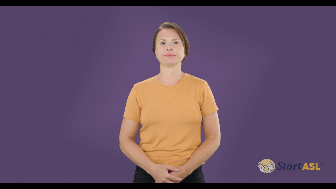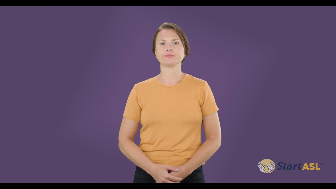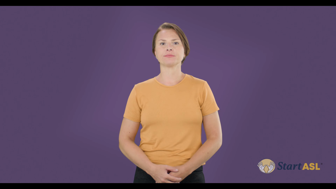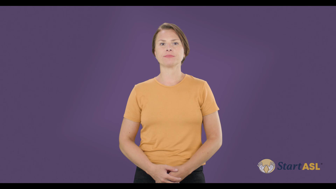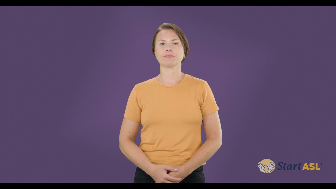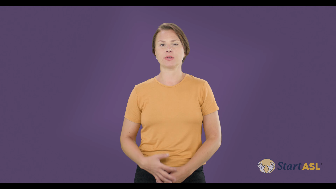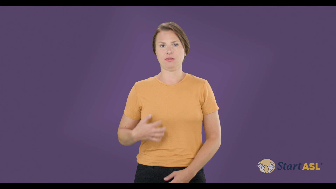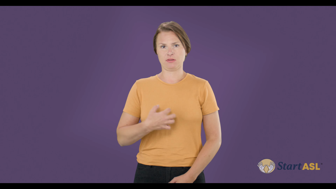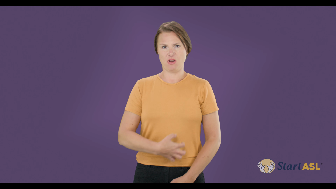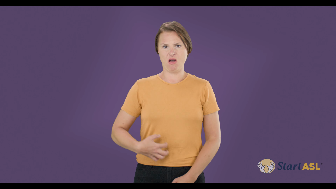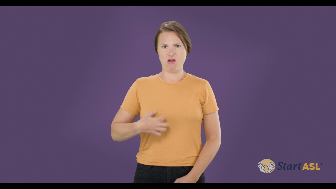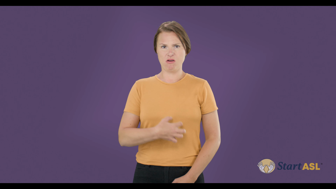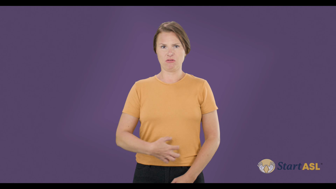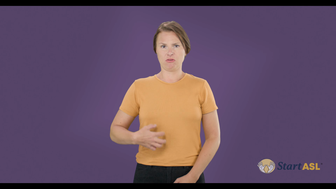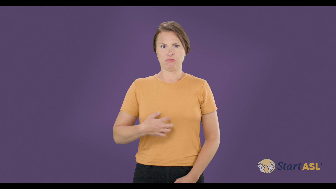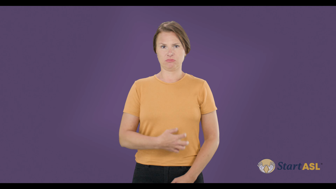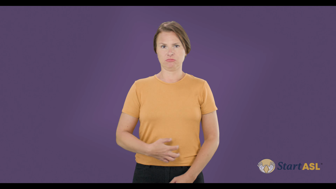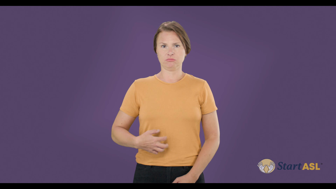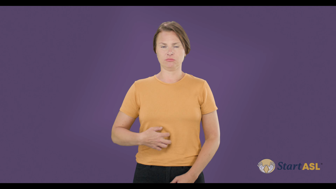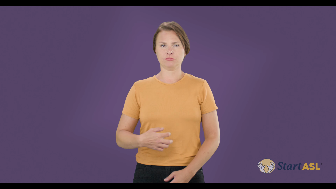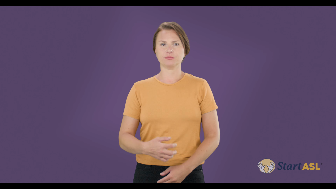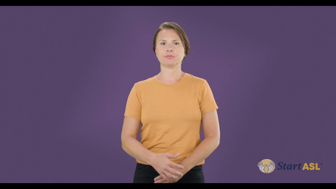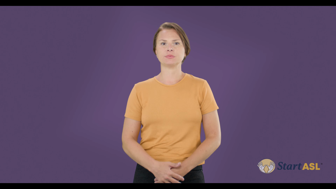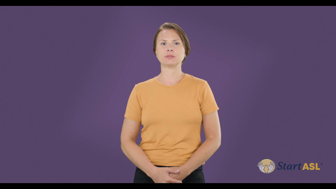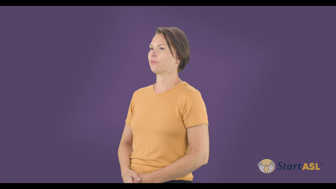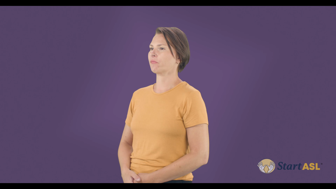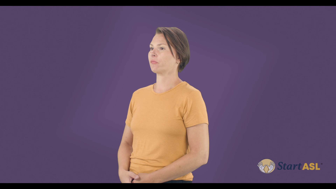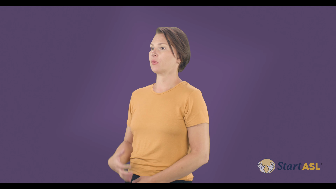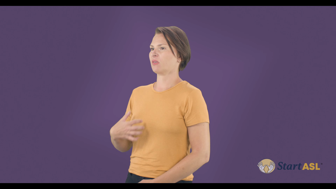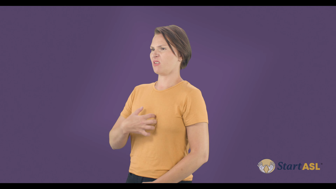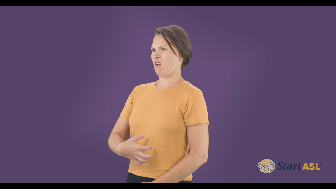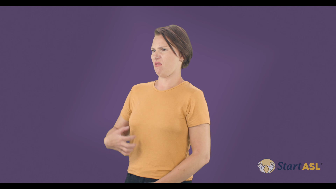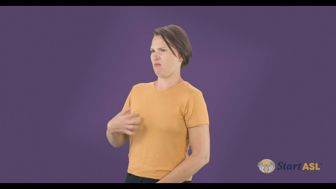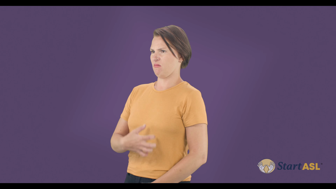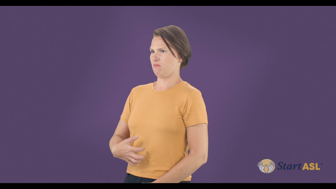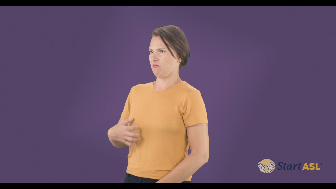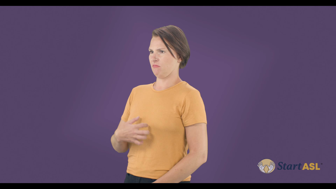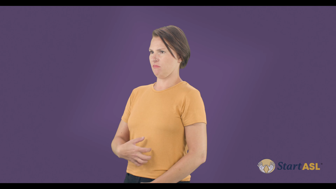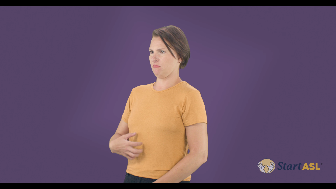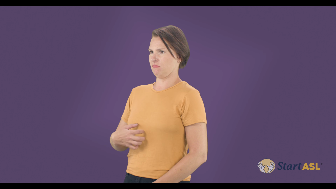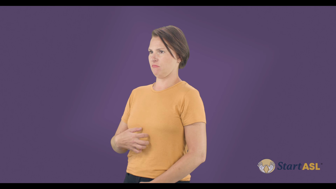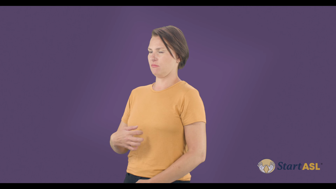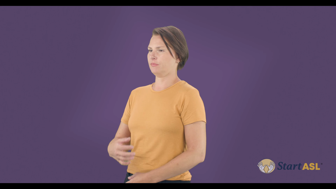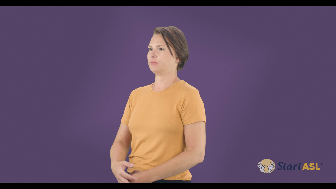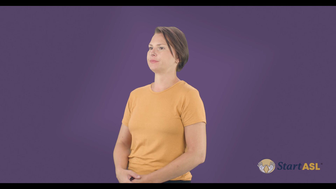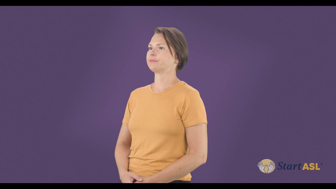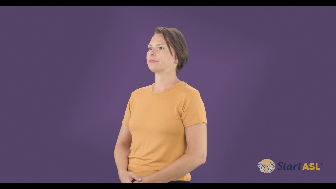nauseous